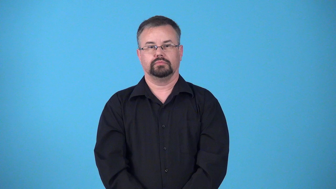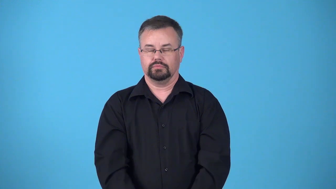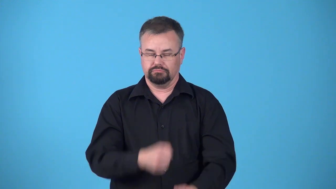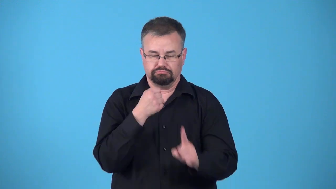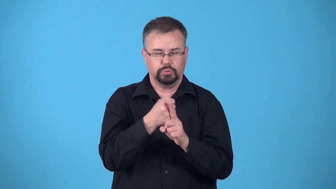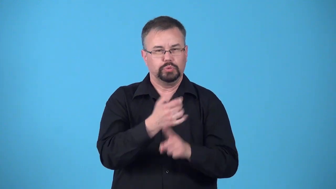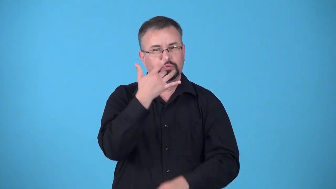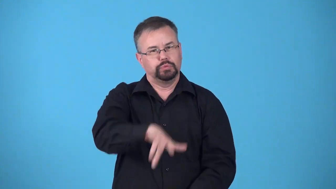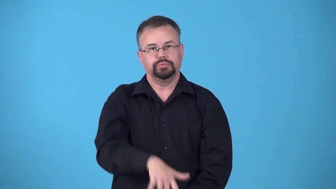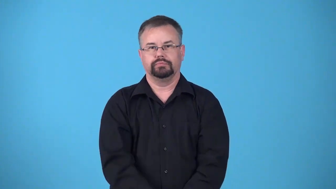luck of the draw